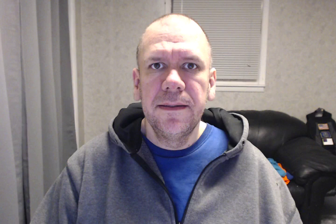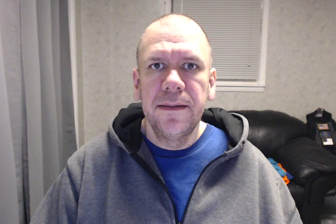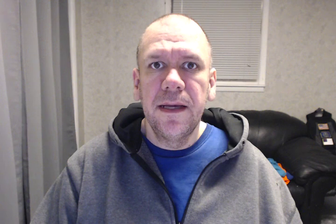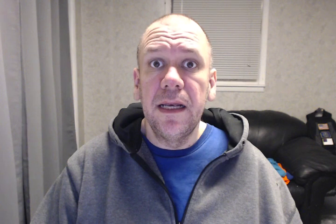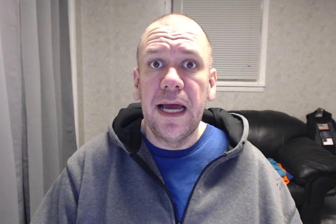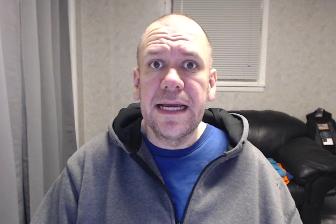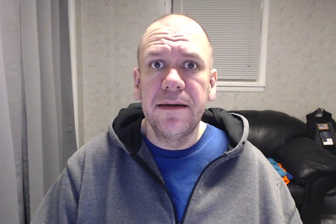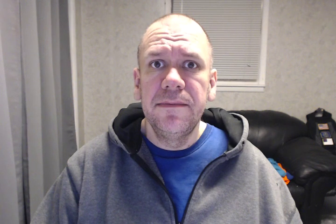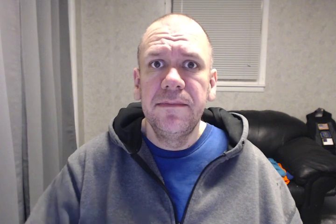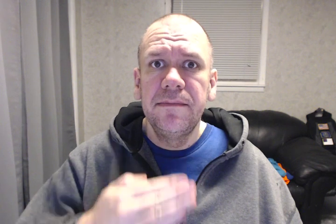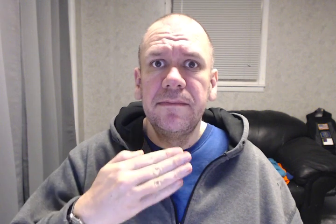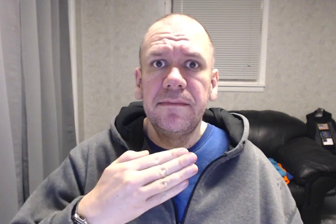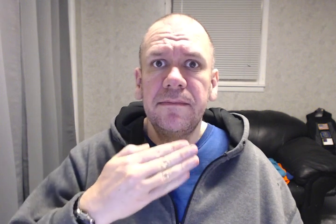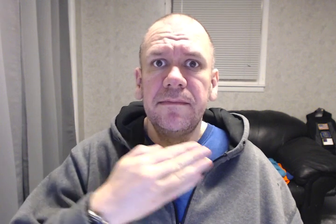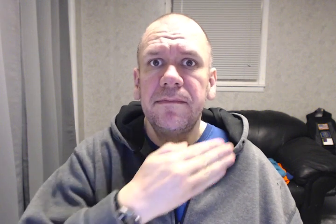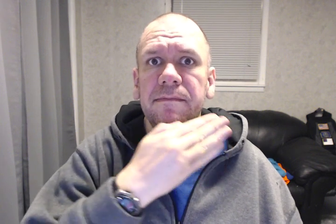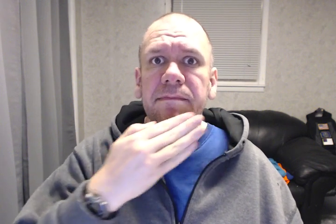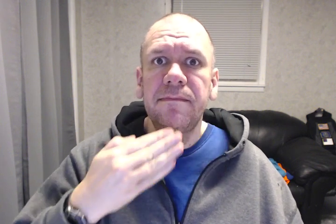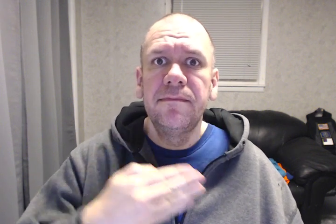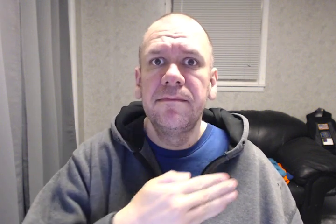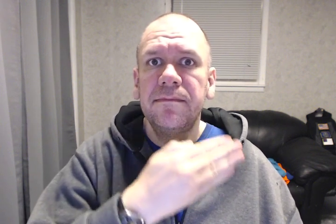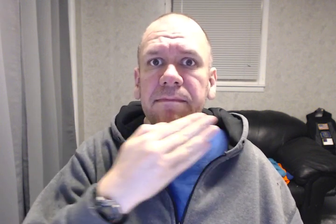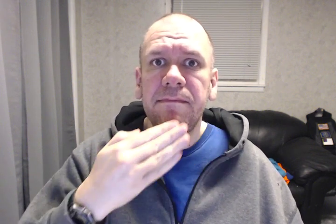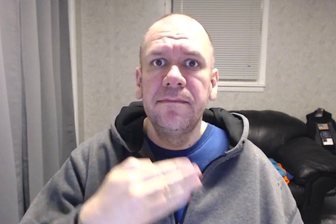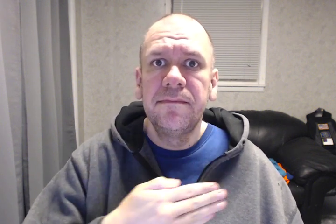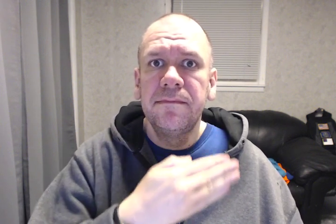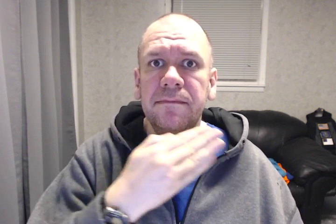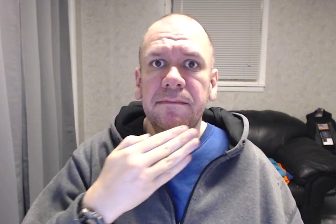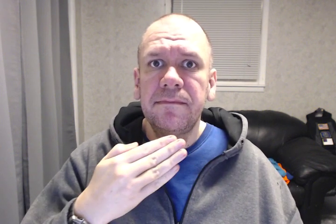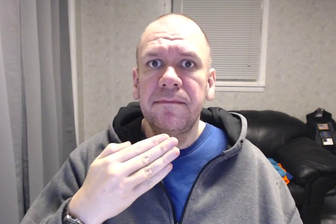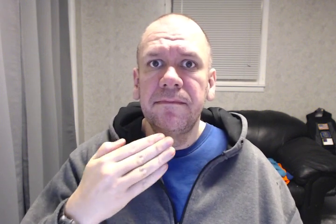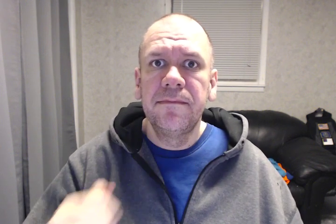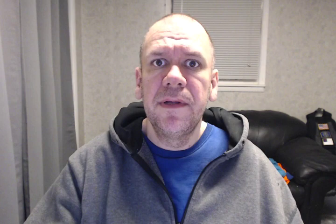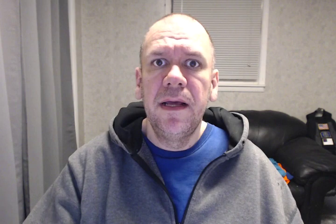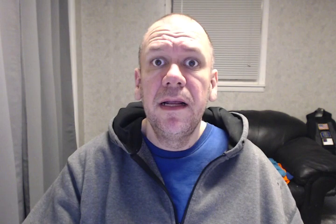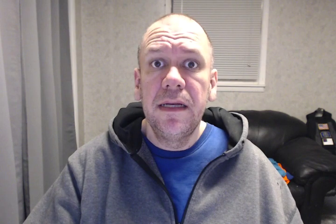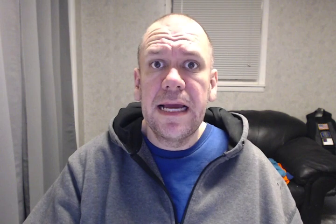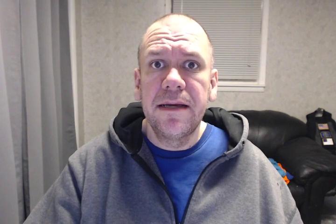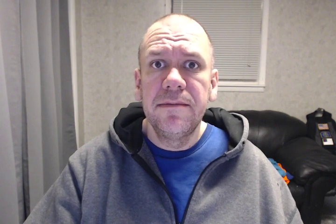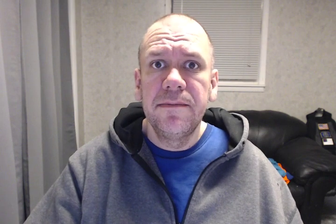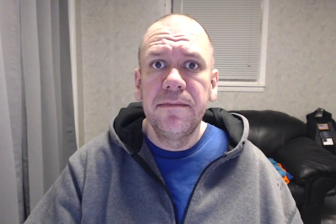Like